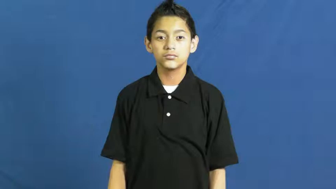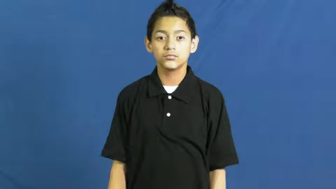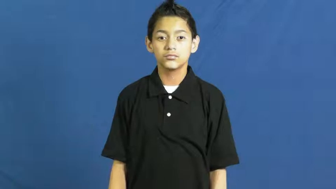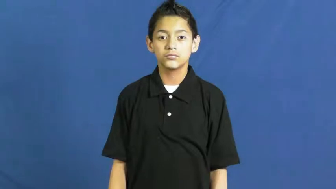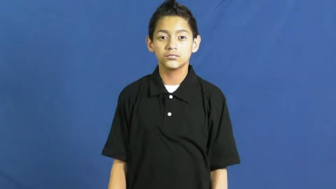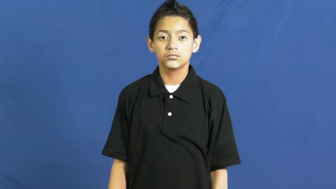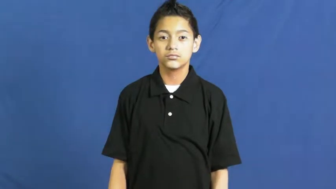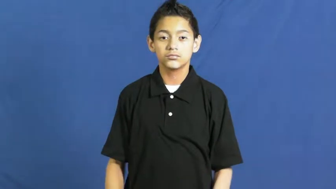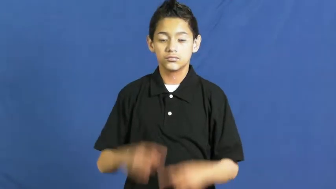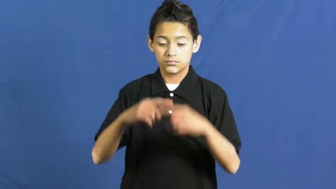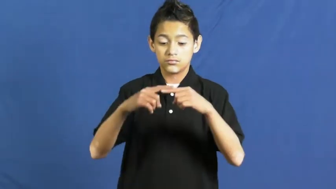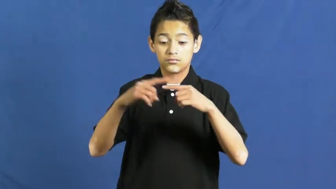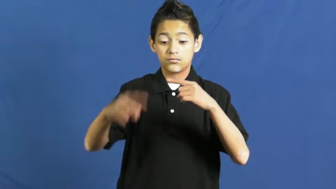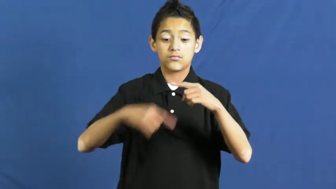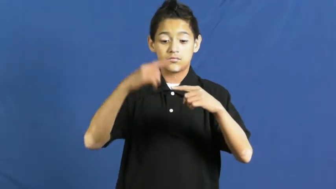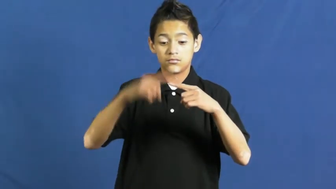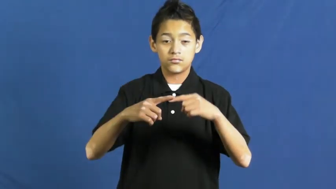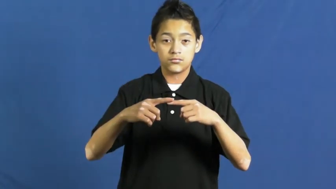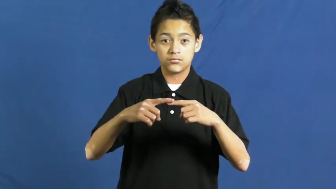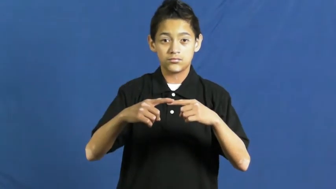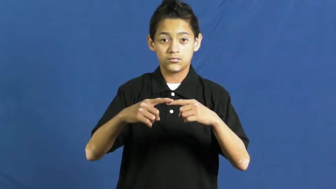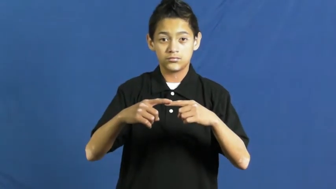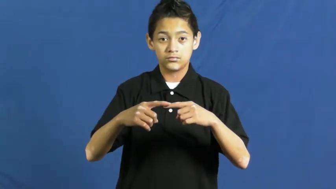cycle